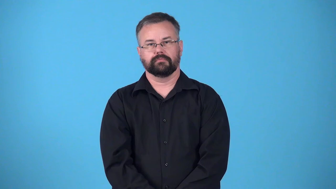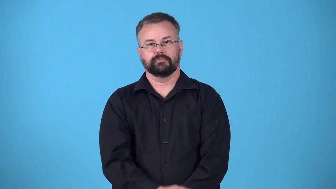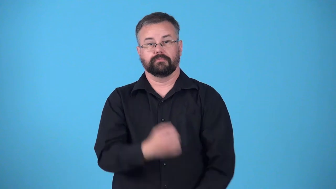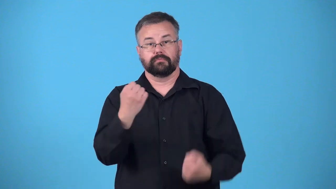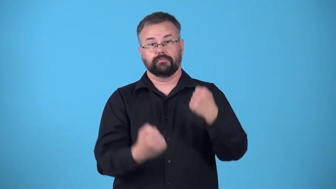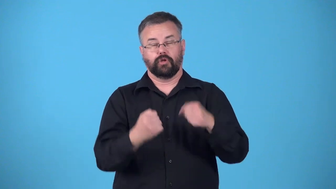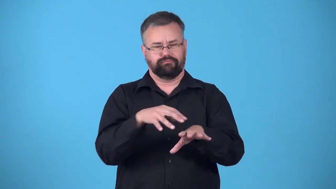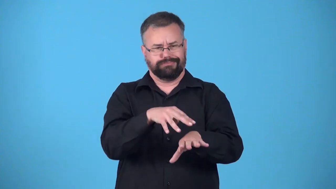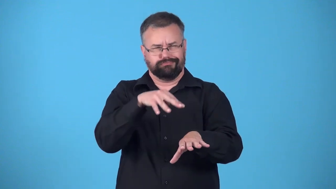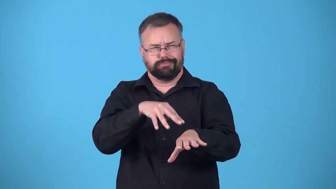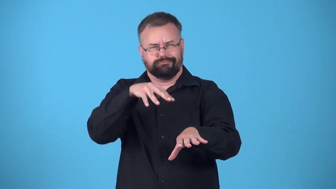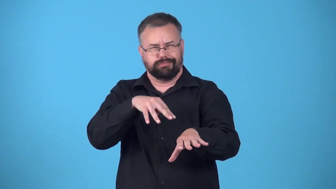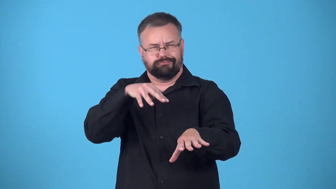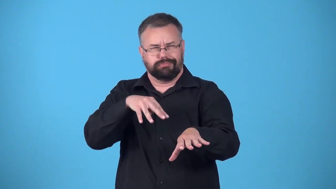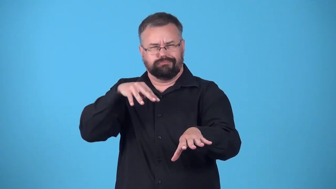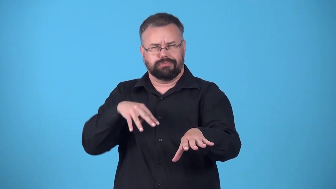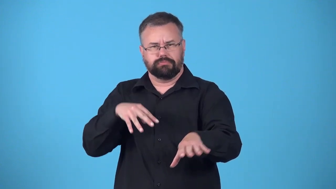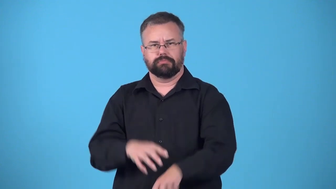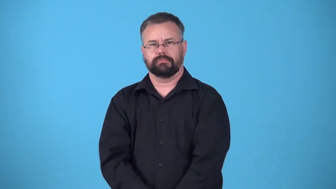bunch up-traffic jam